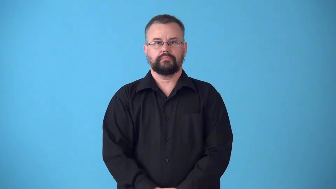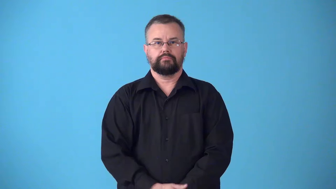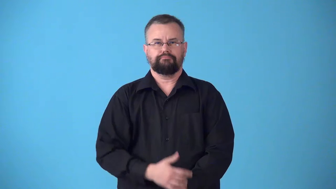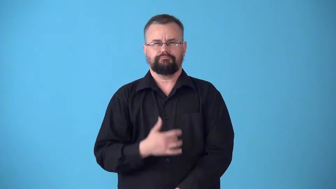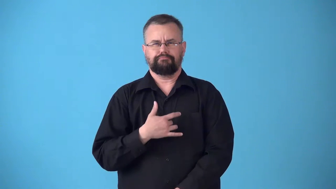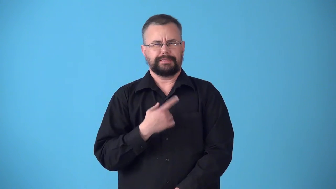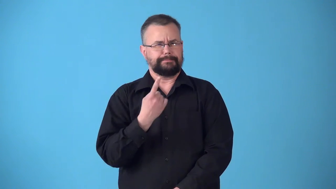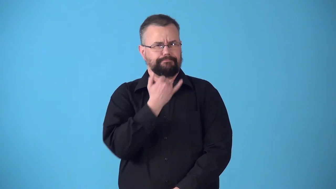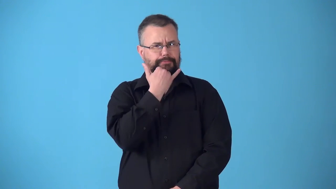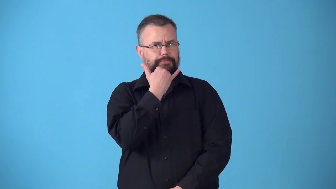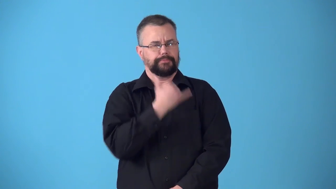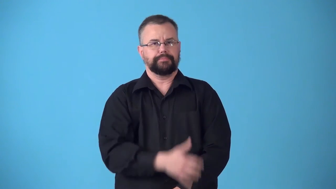stigma